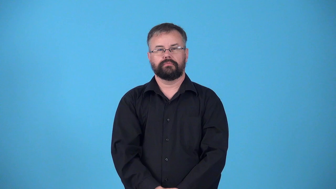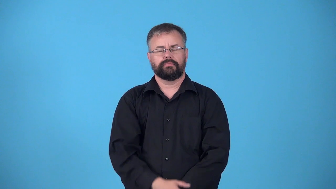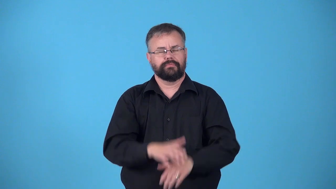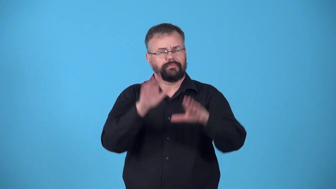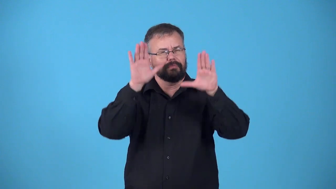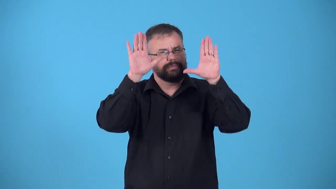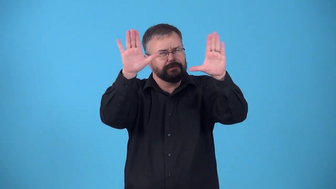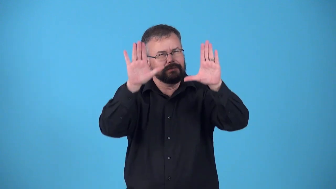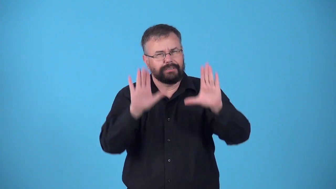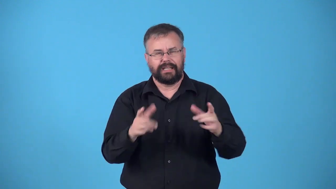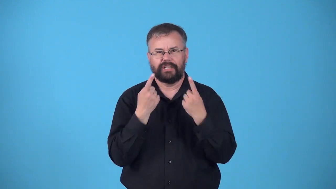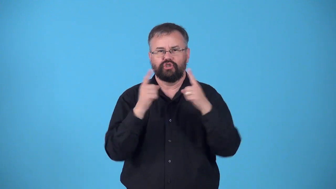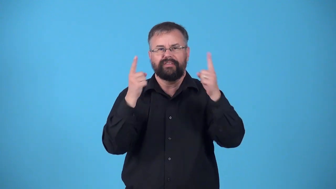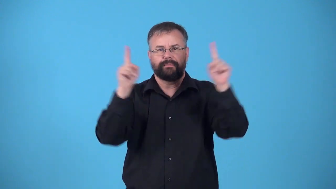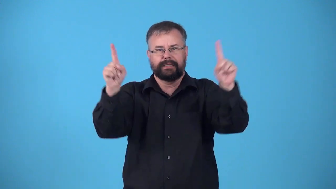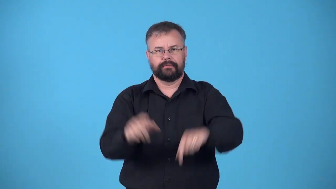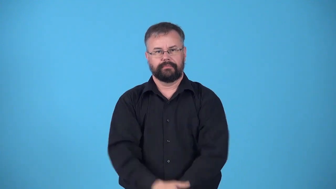miracle